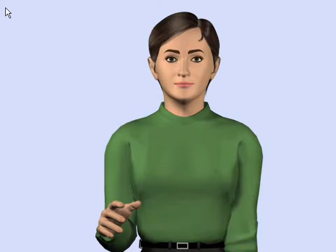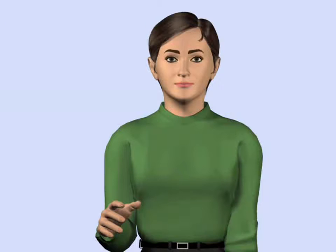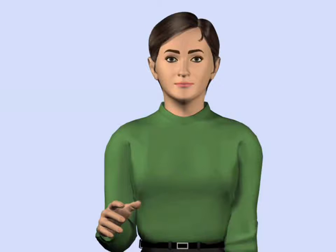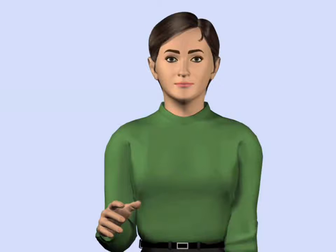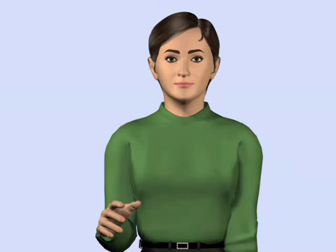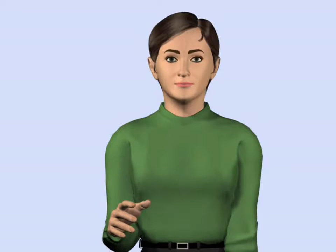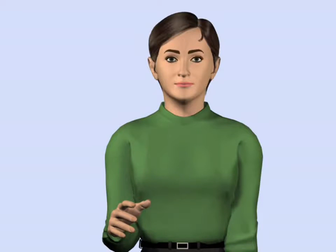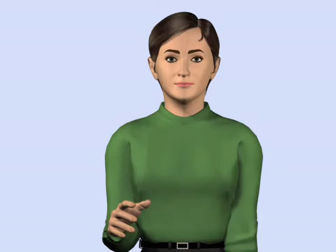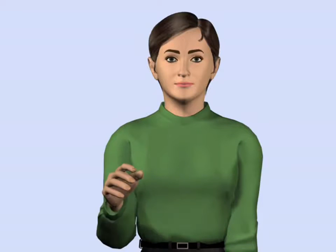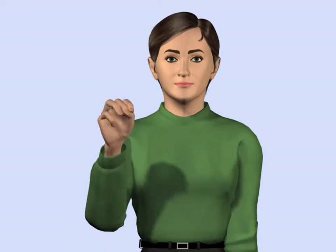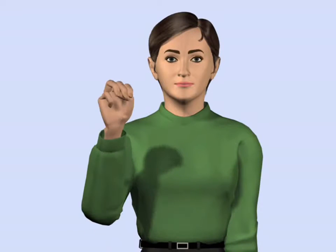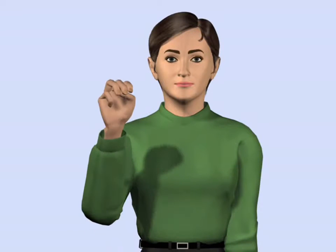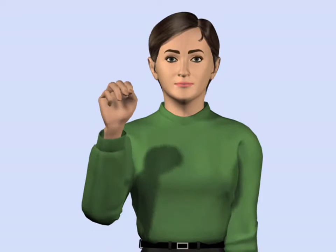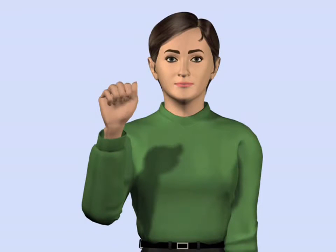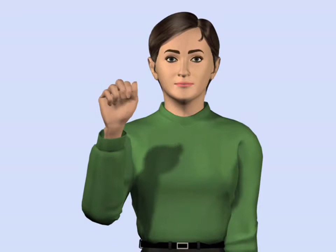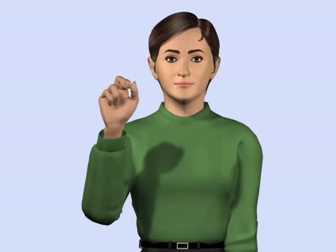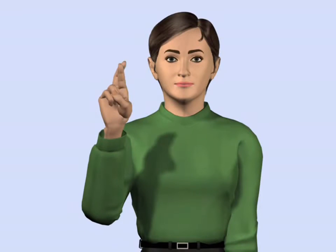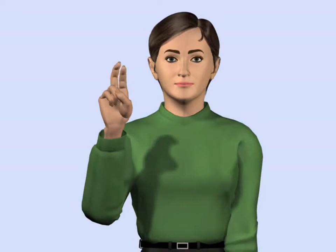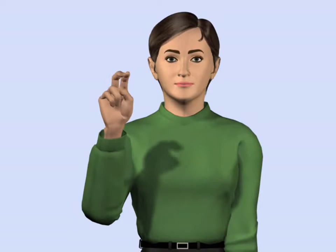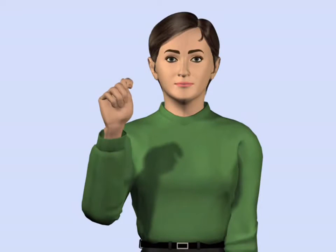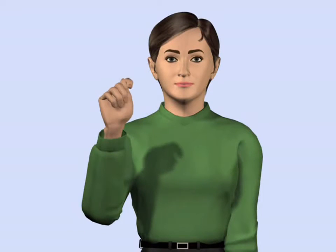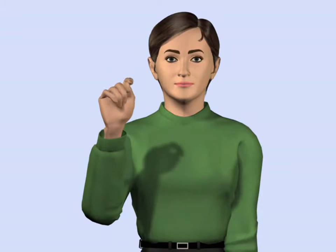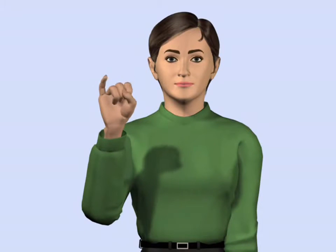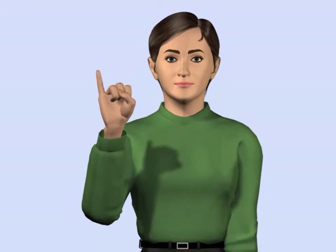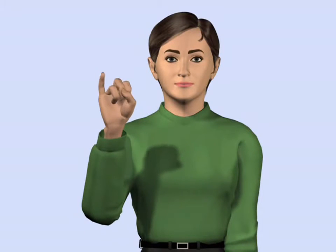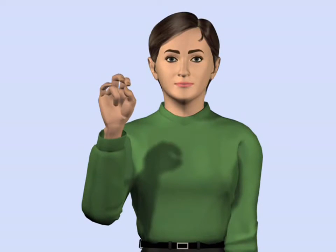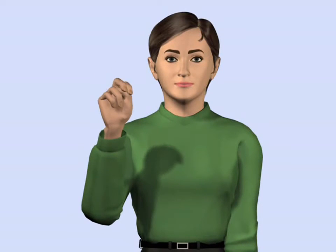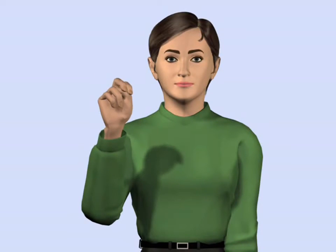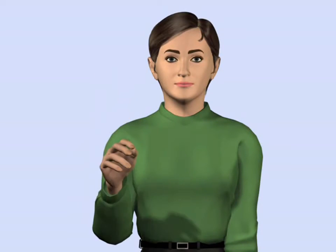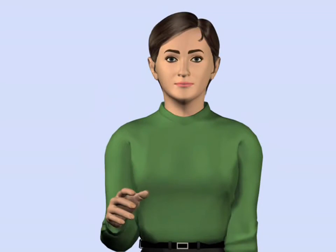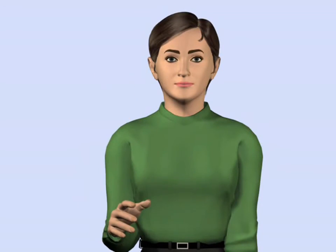martin